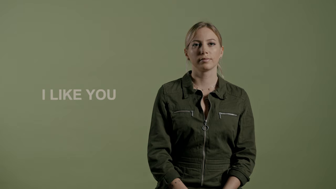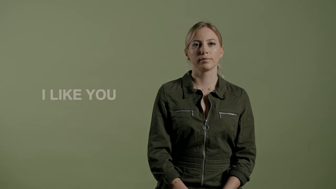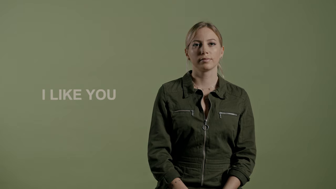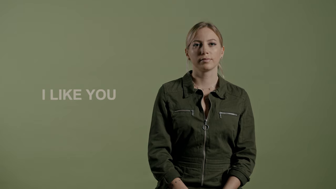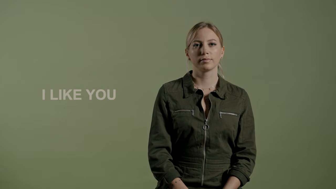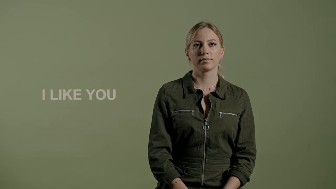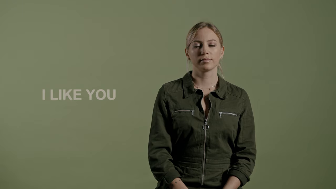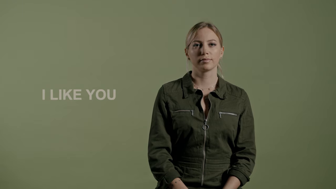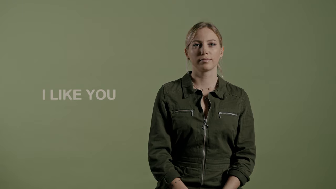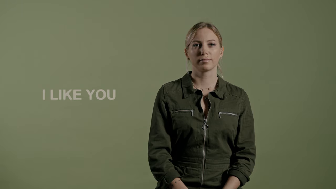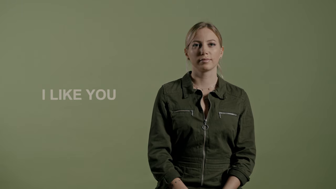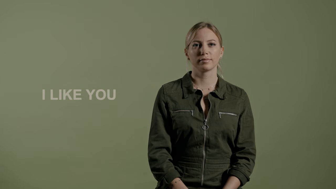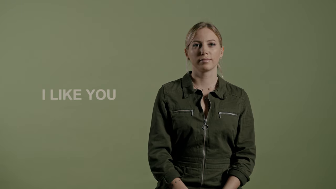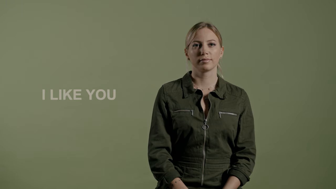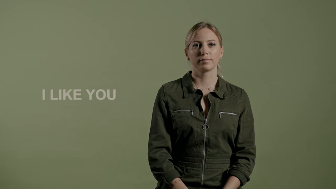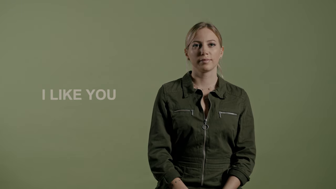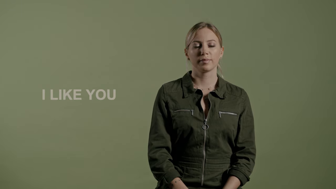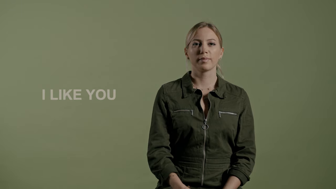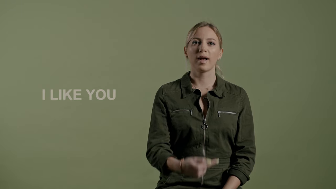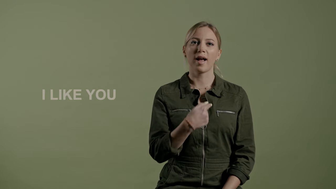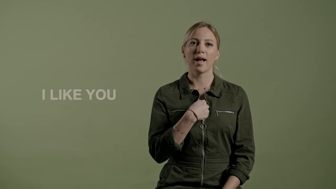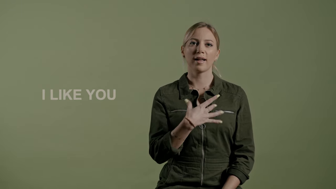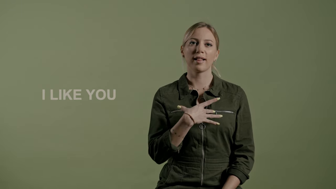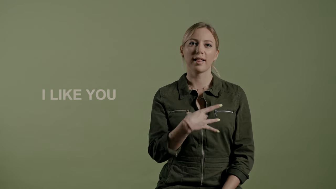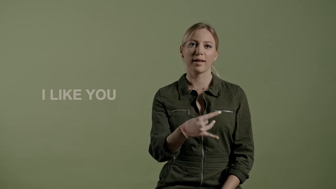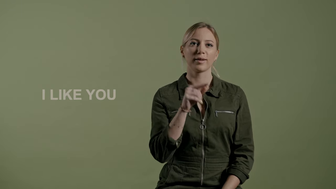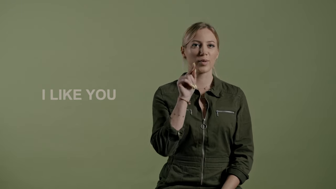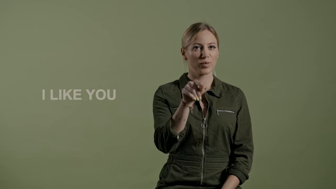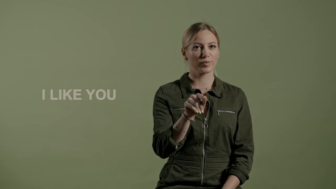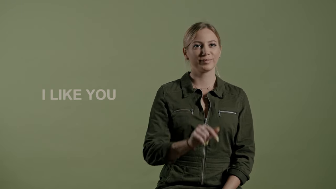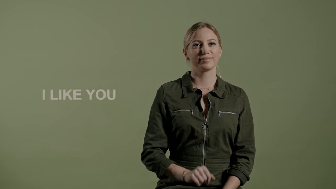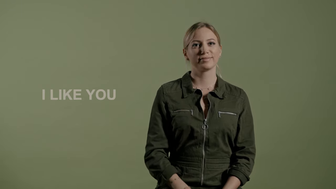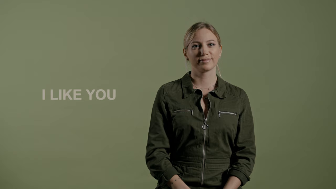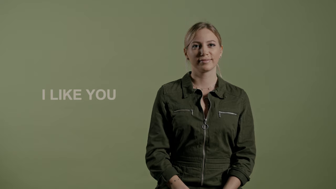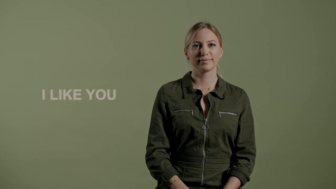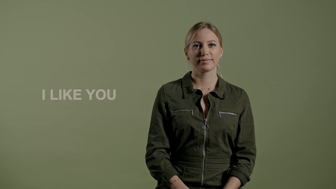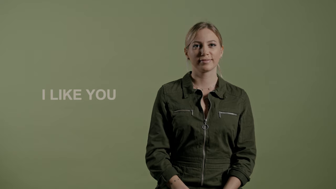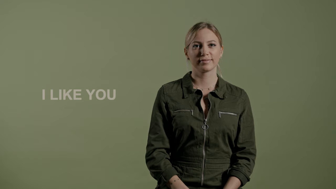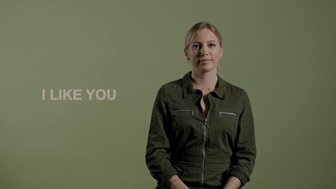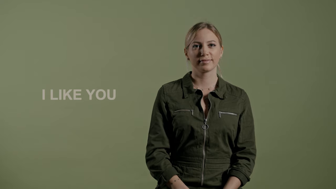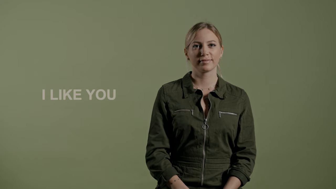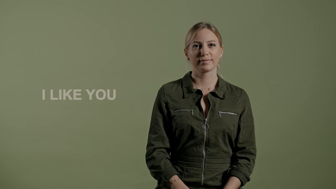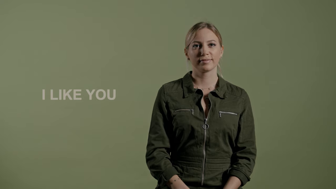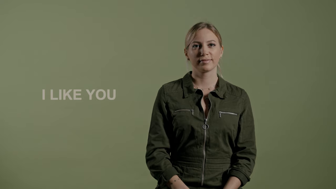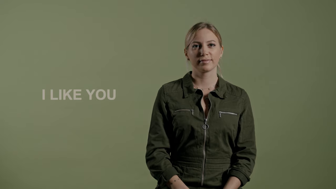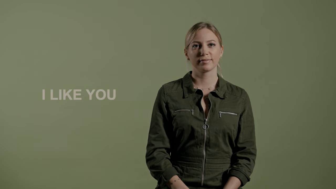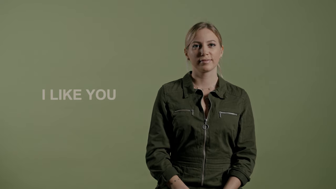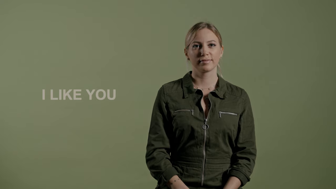I Like You